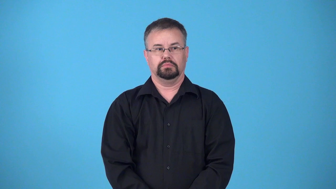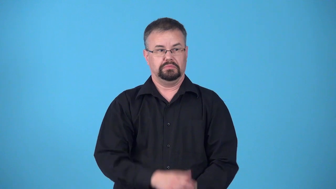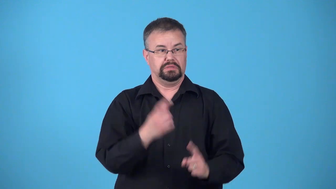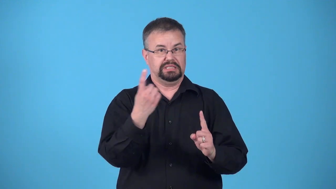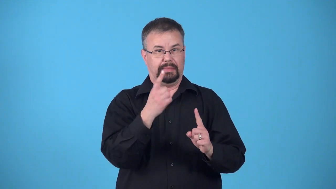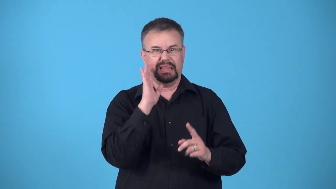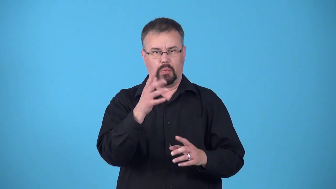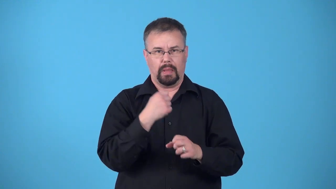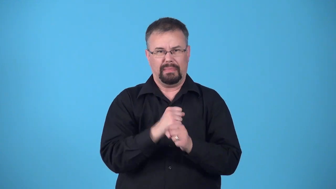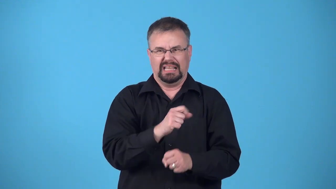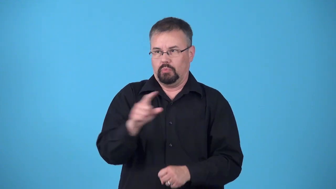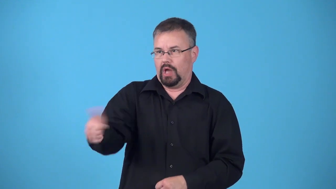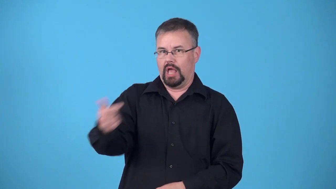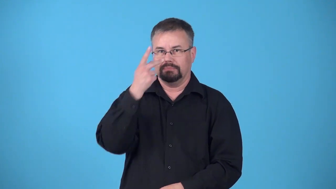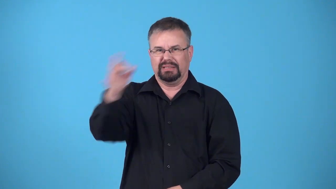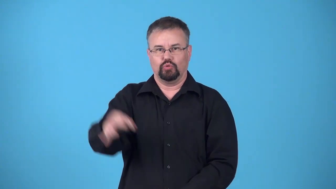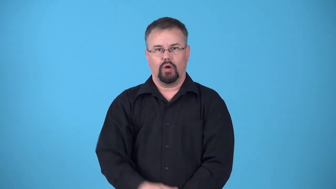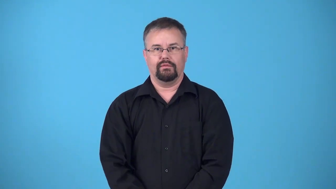red rag to a bull